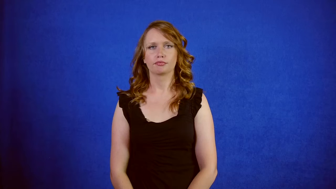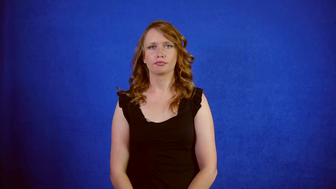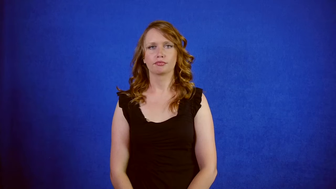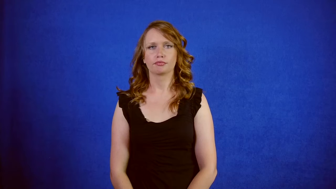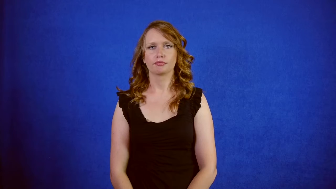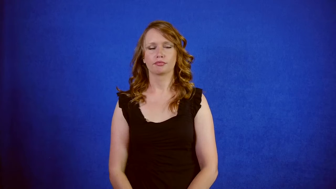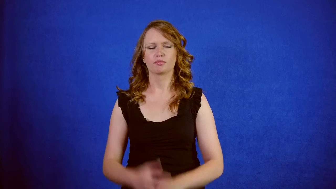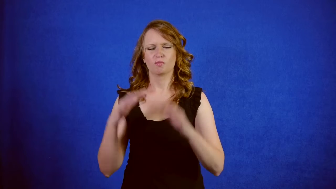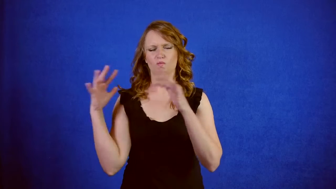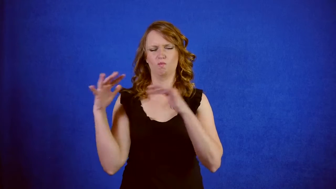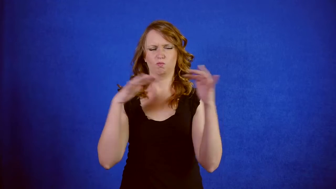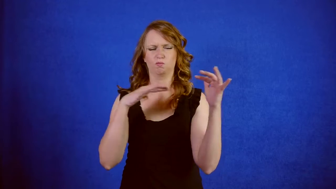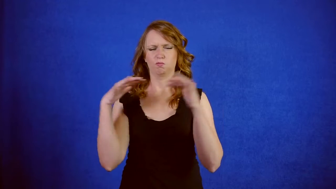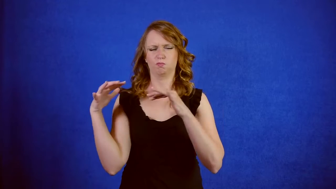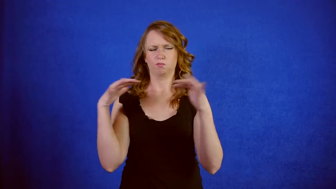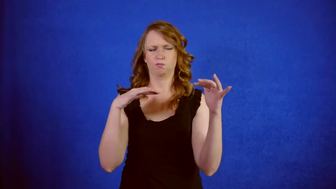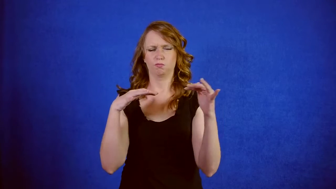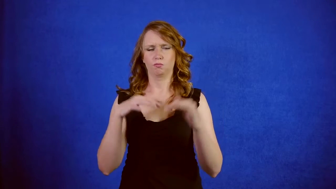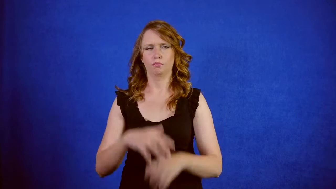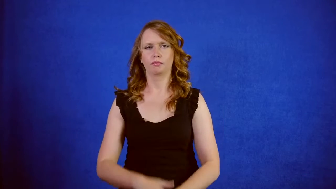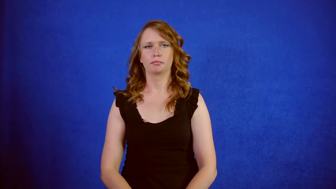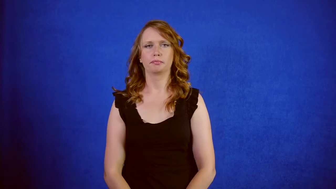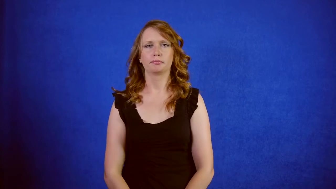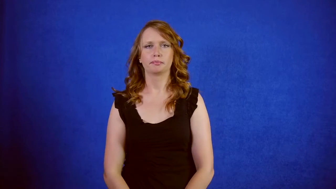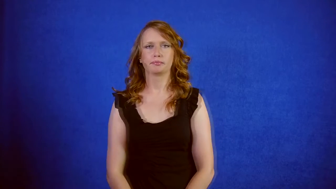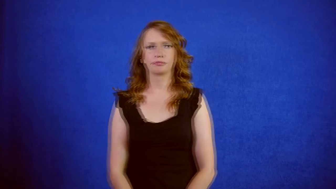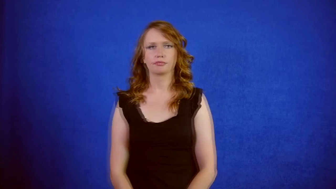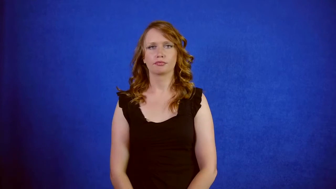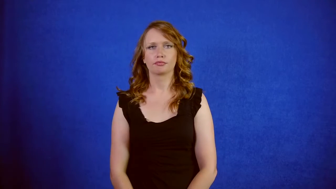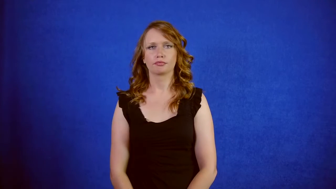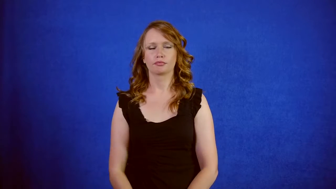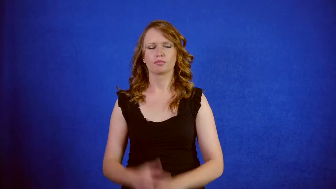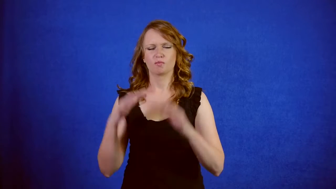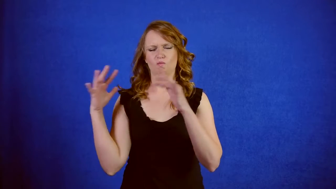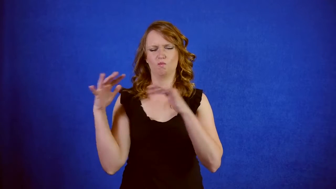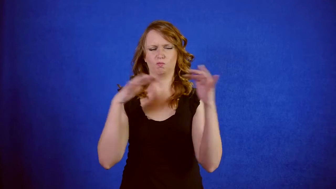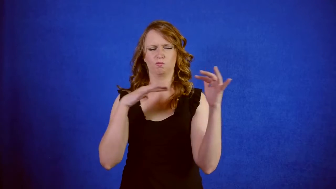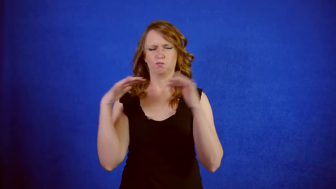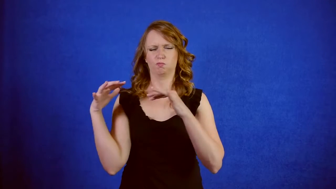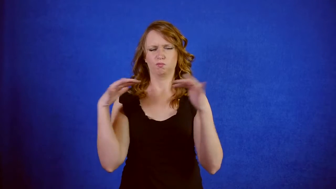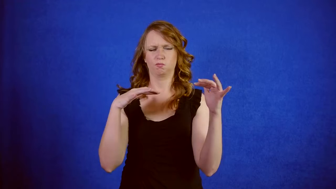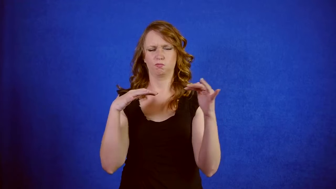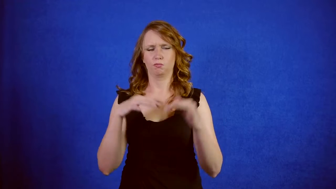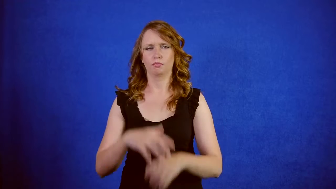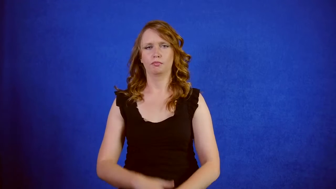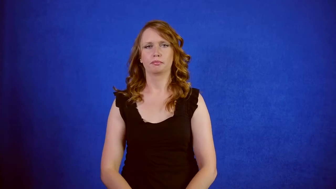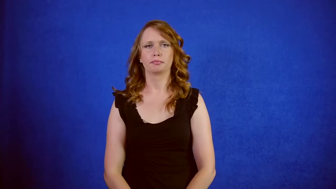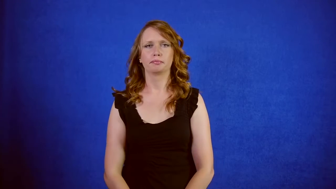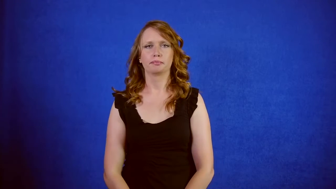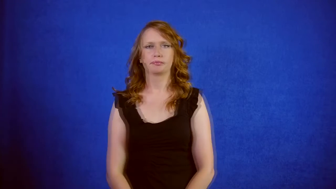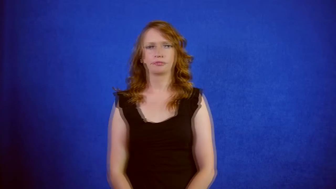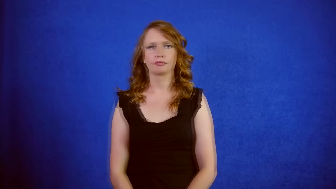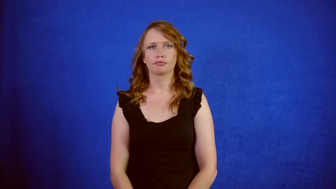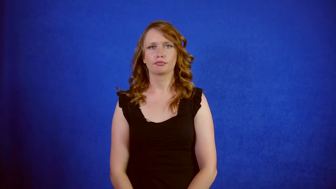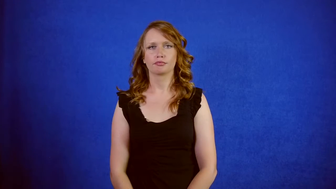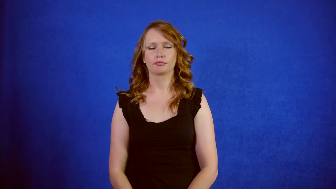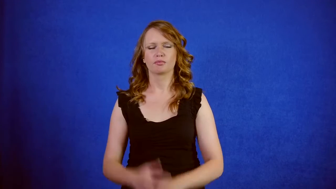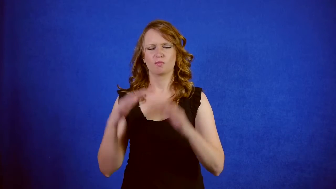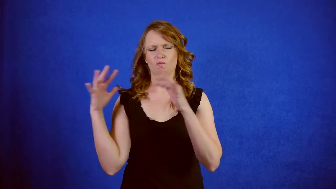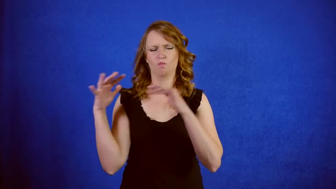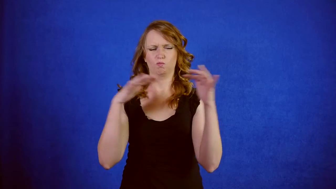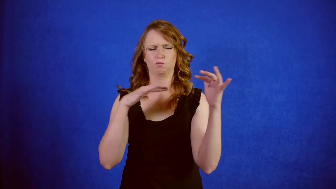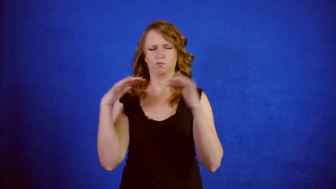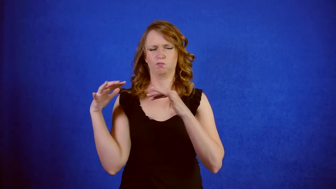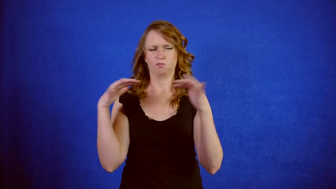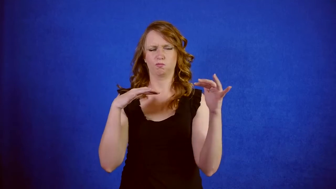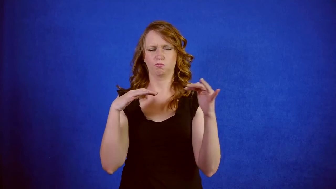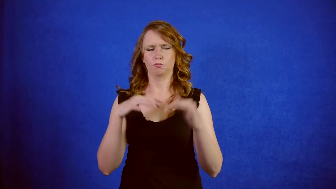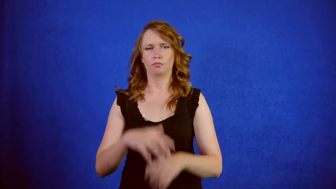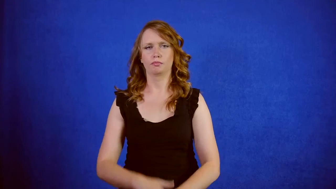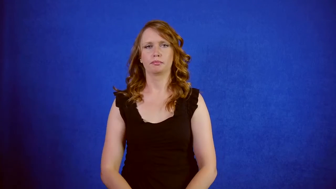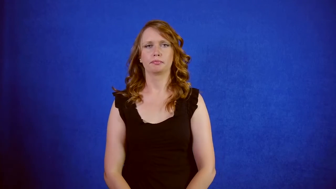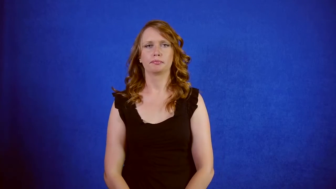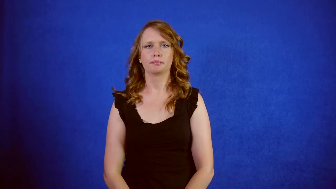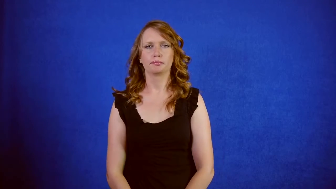War